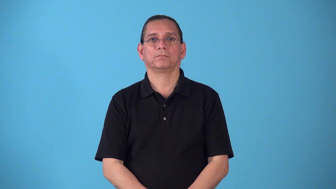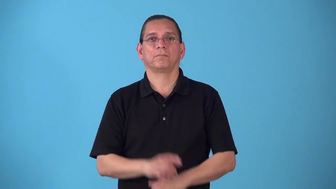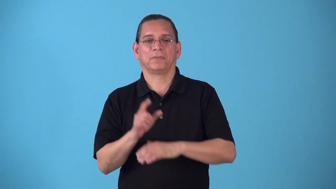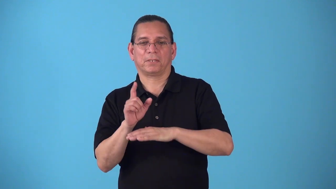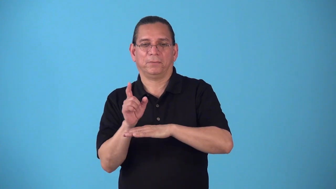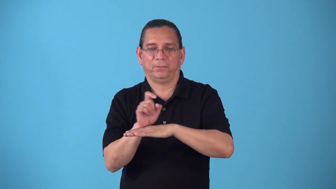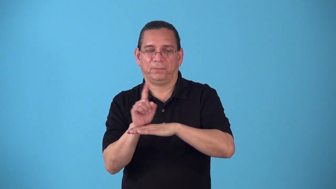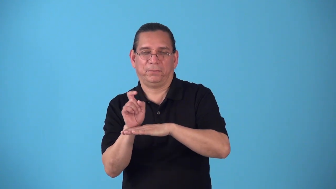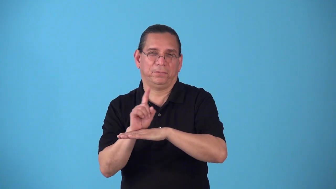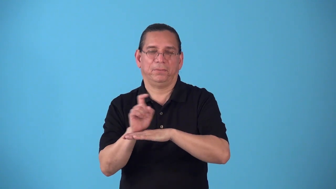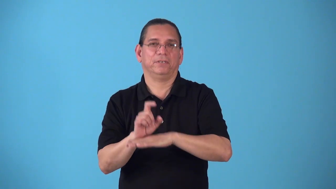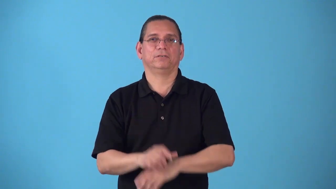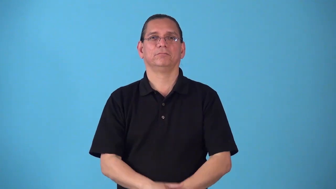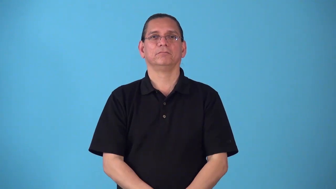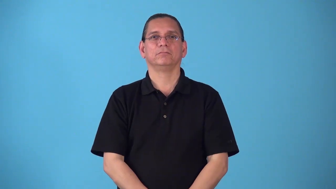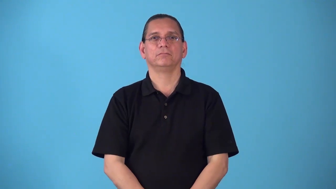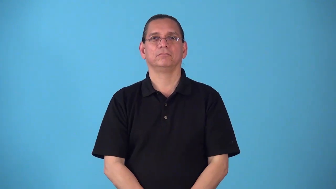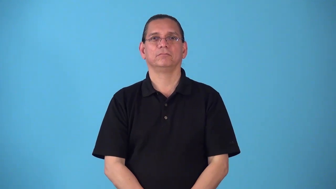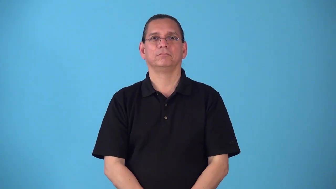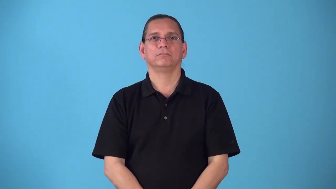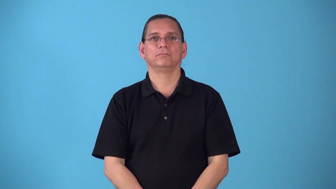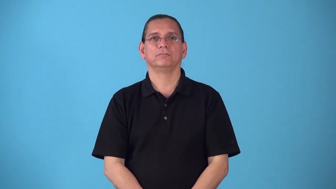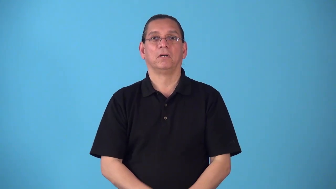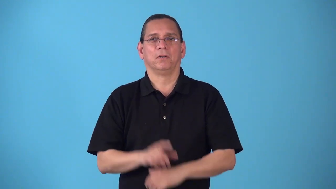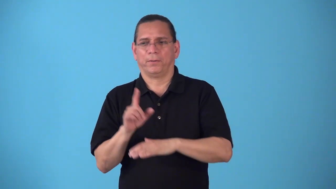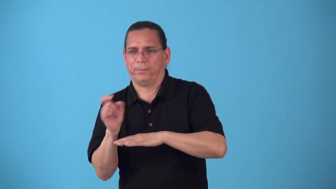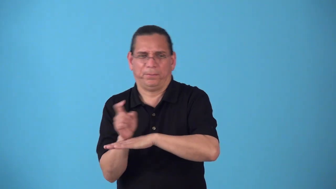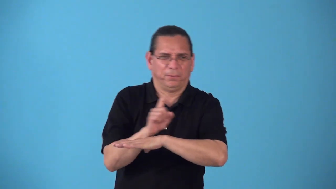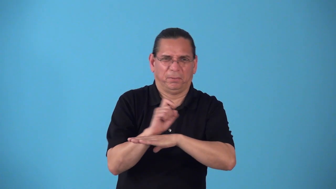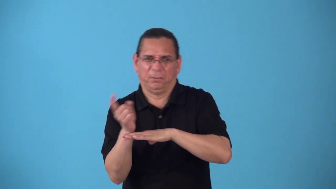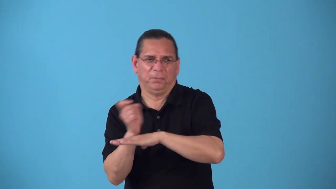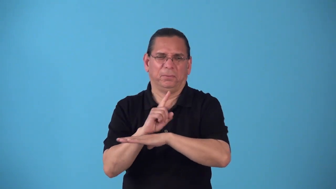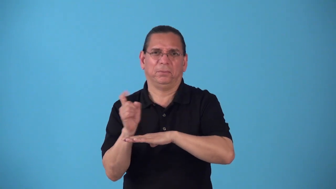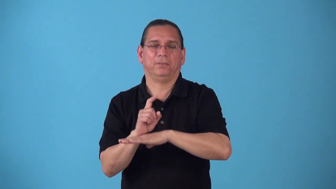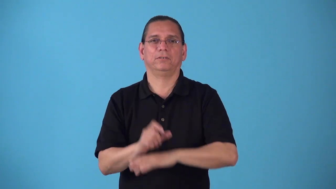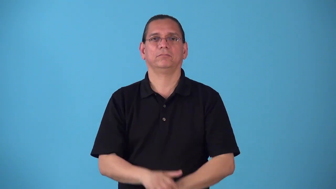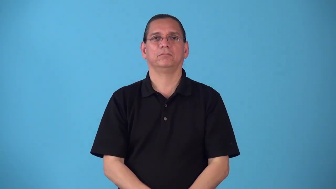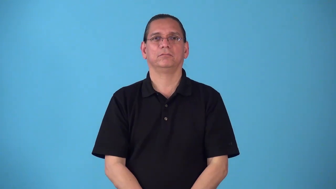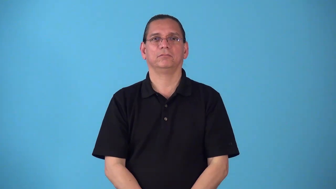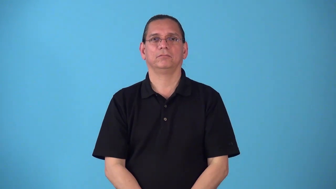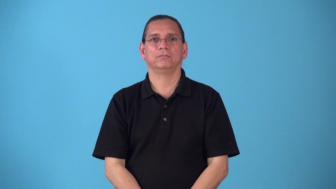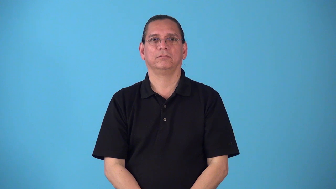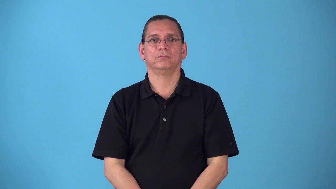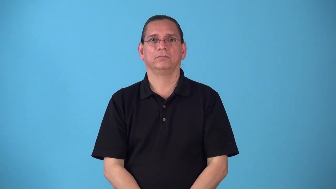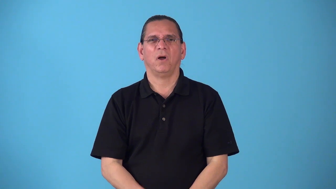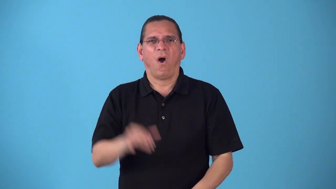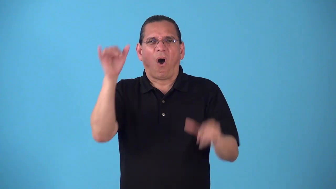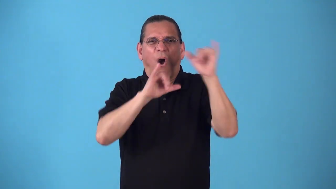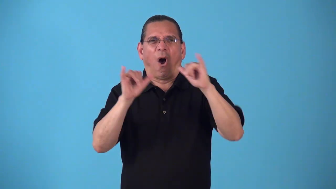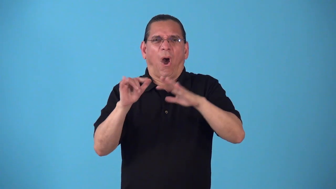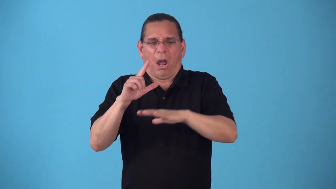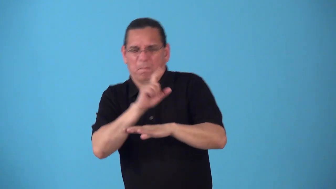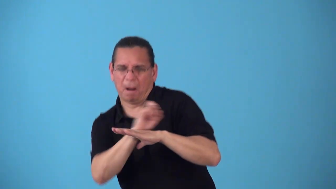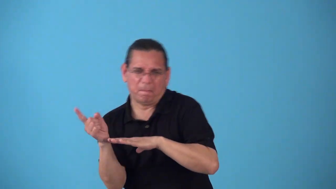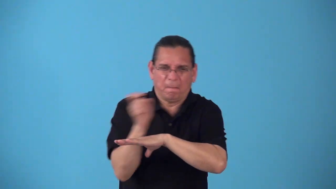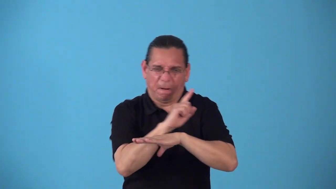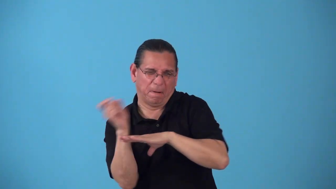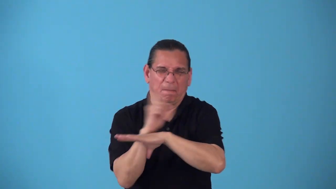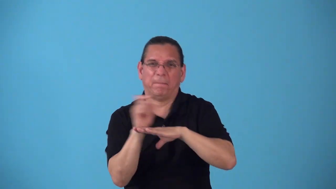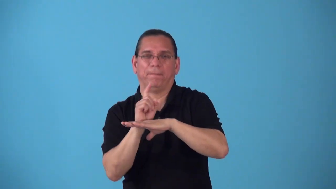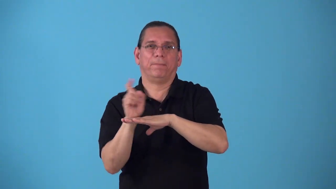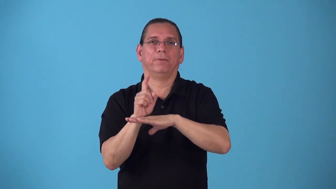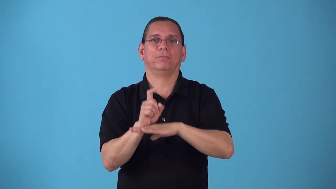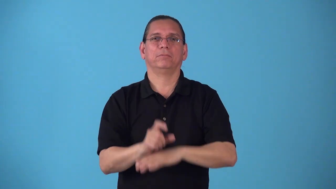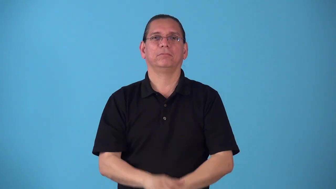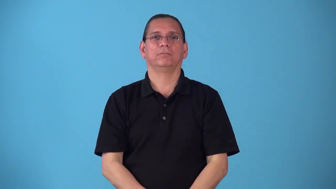shifty,shiftier,shiftiest